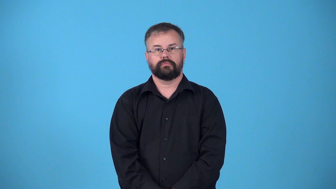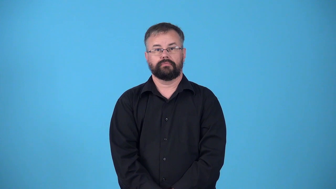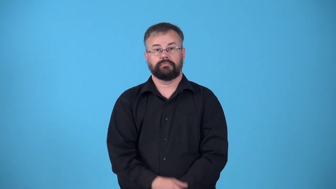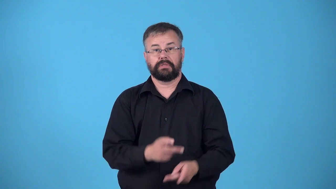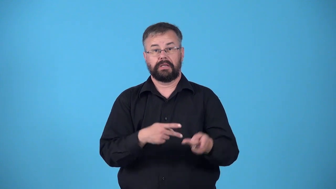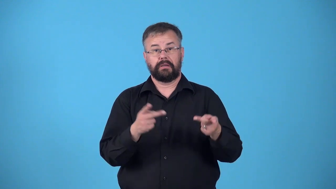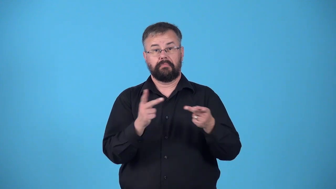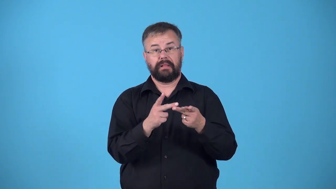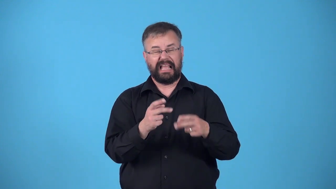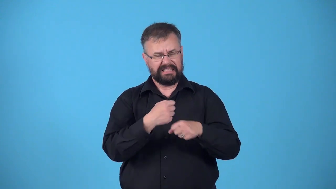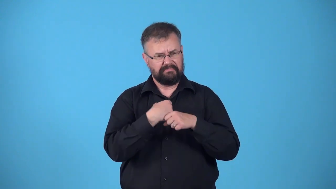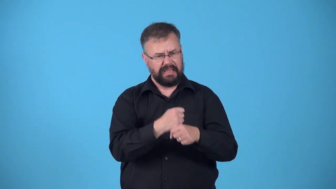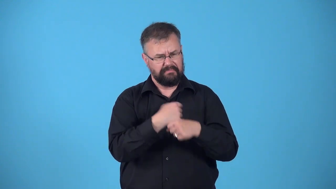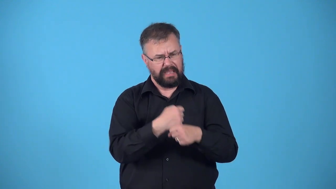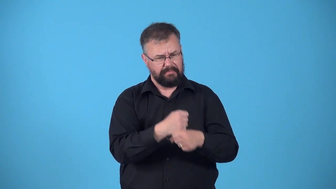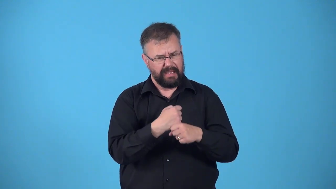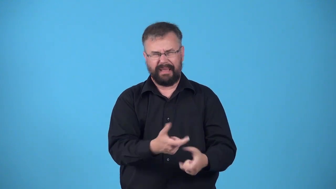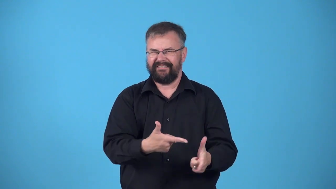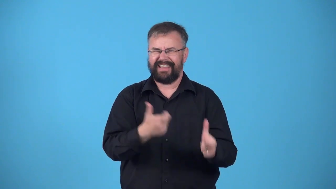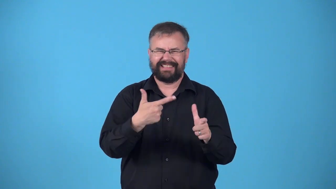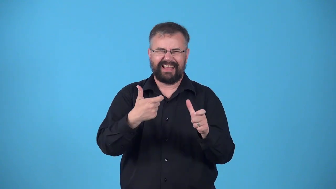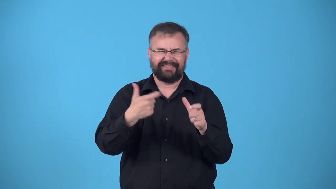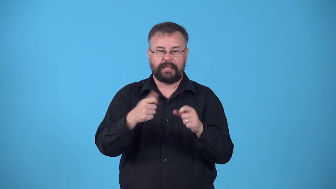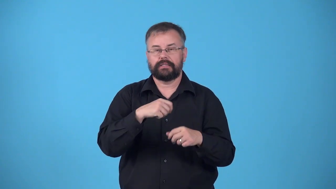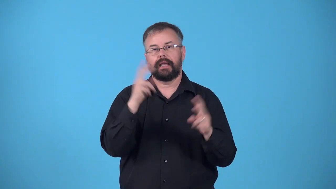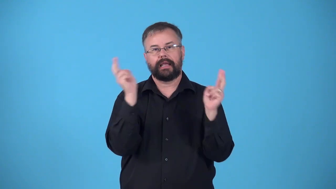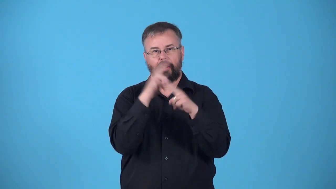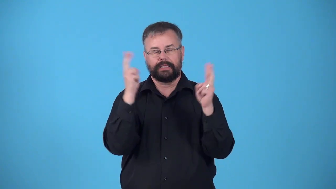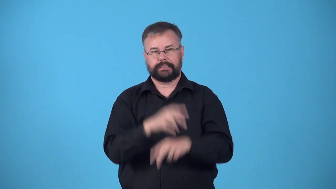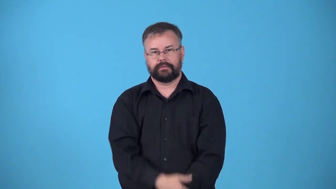mill